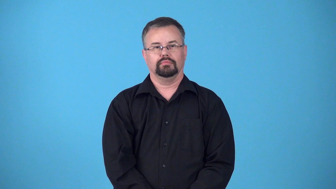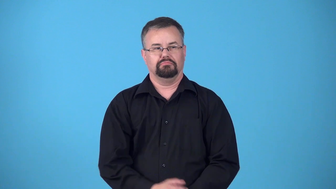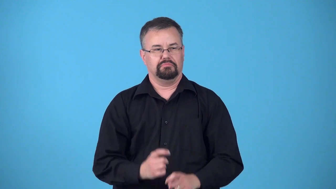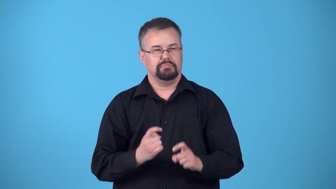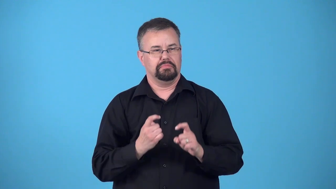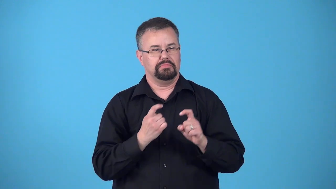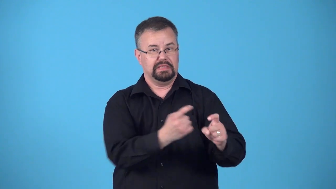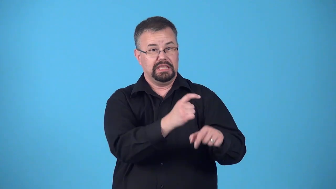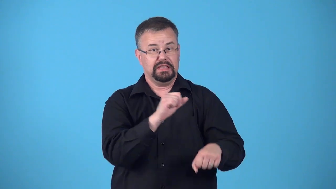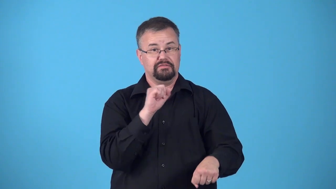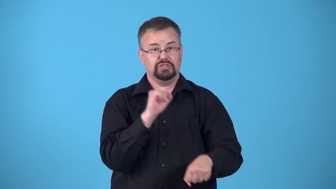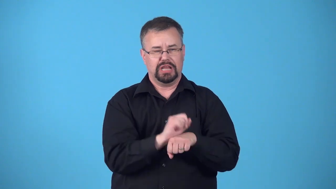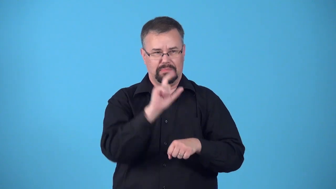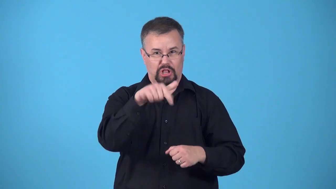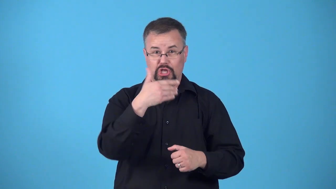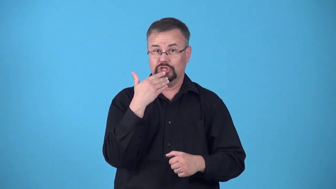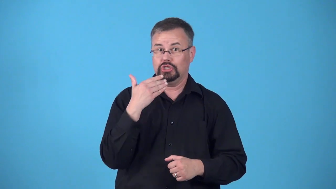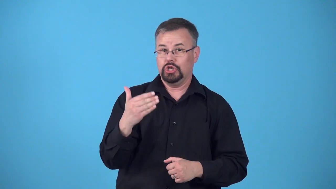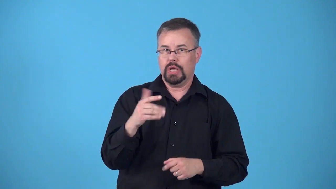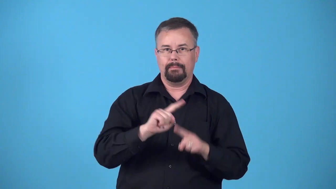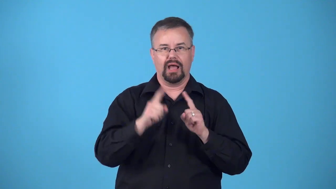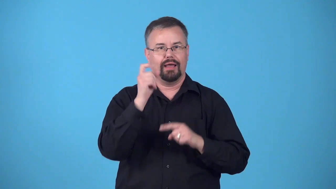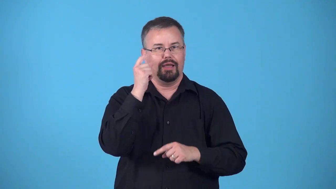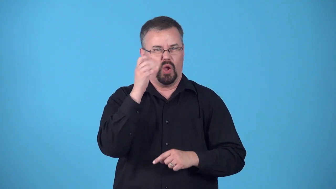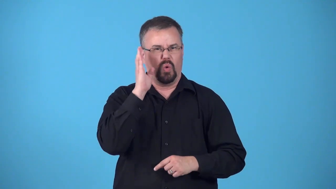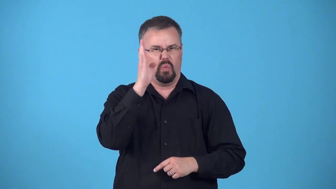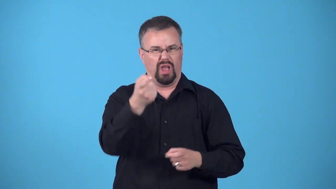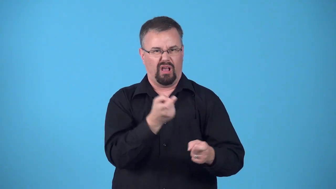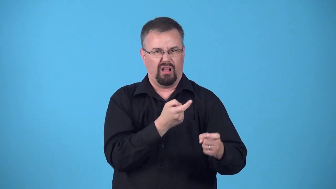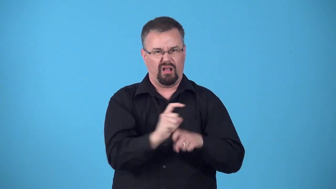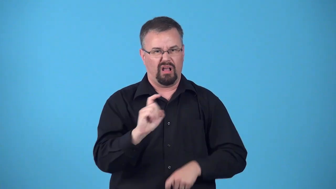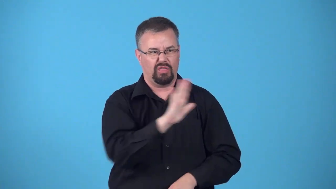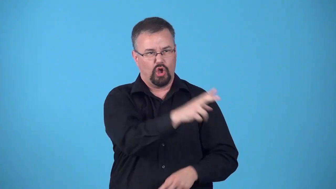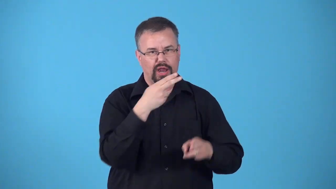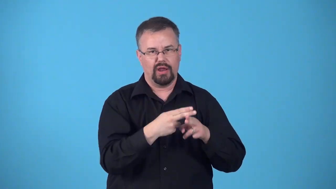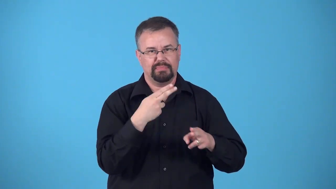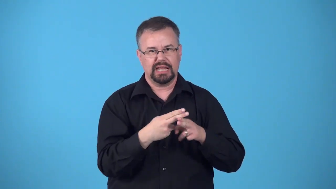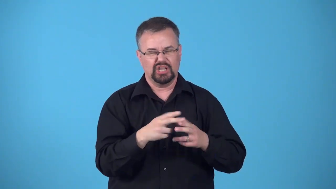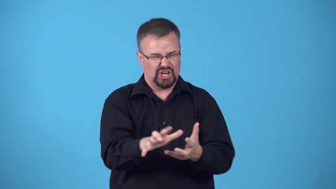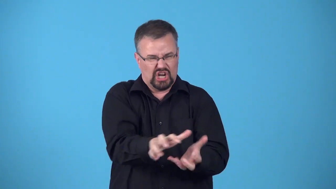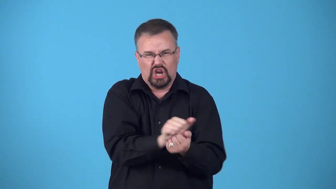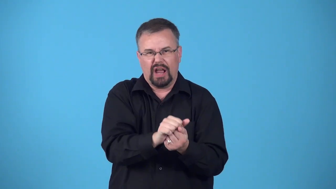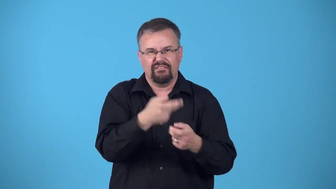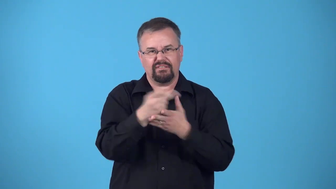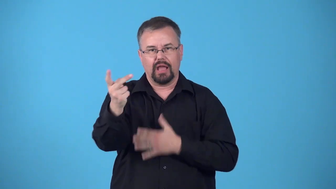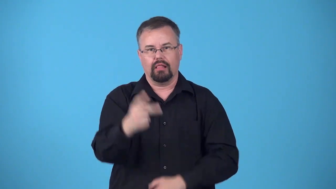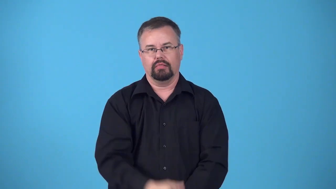poisoned chalice